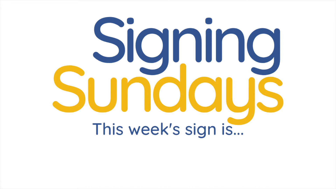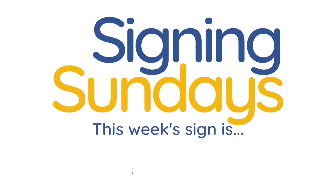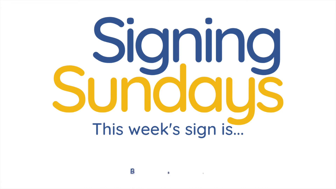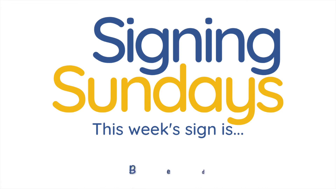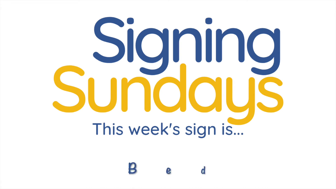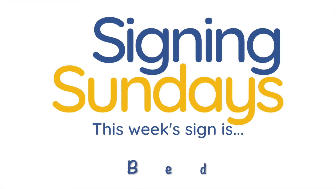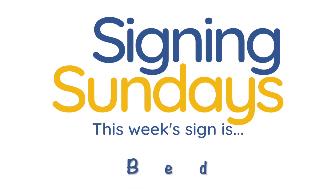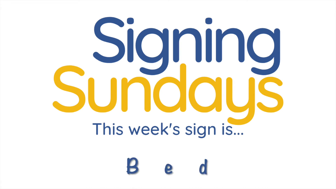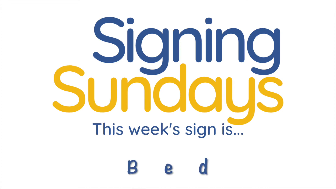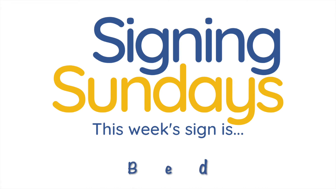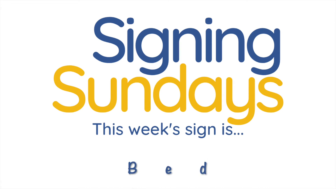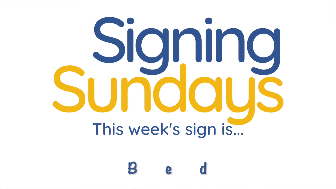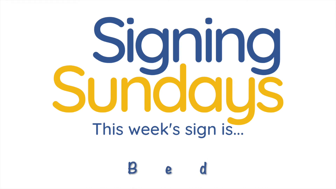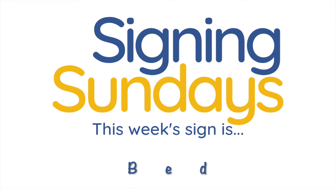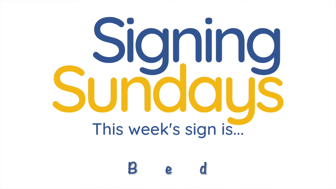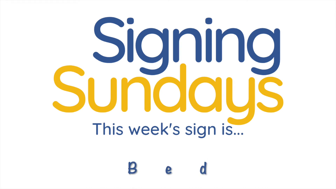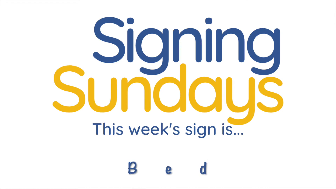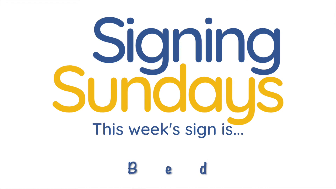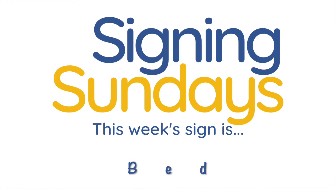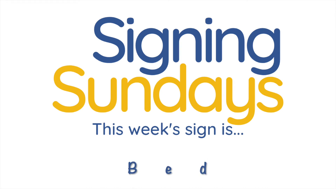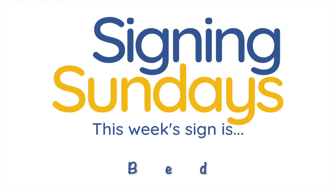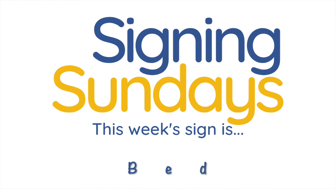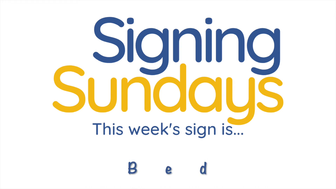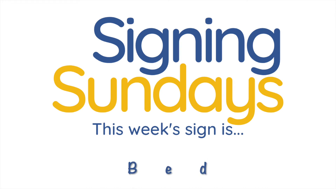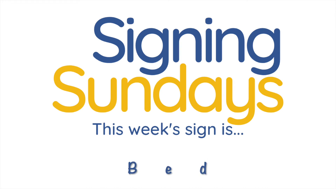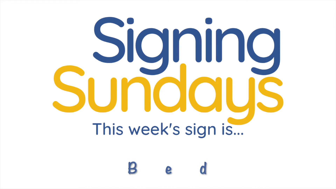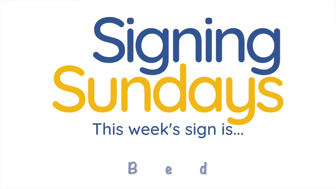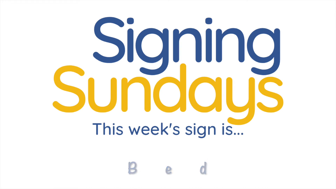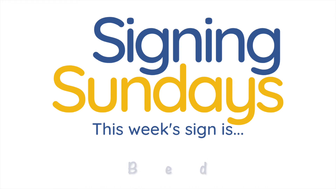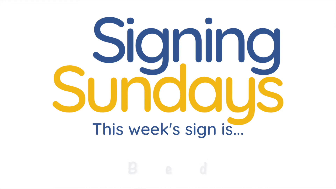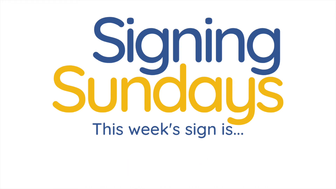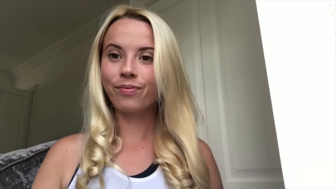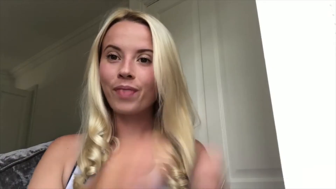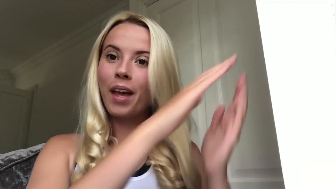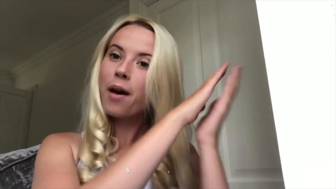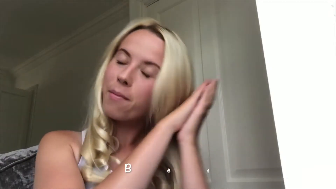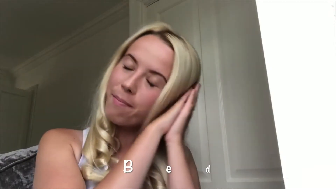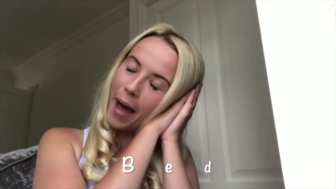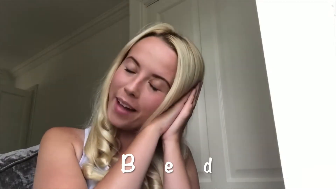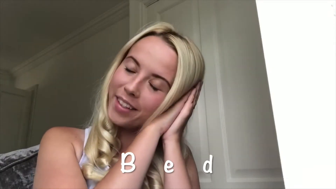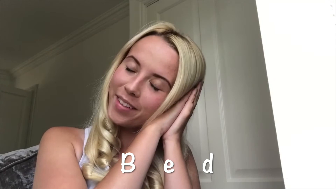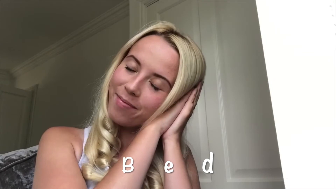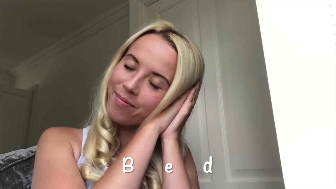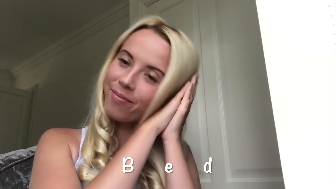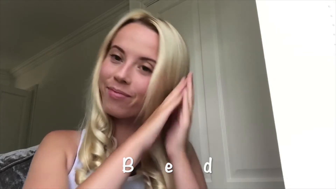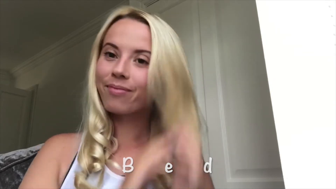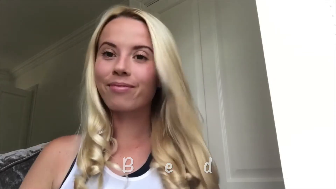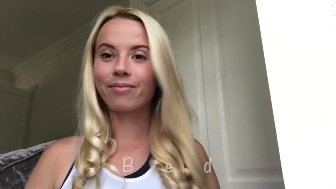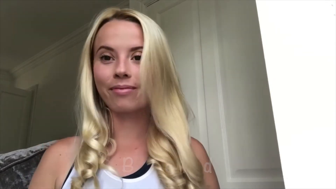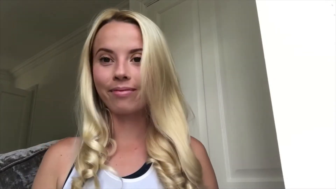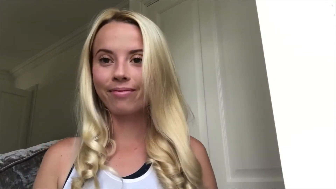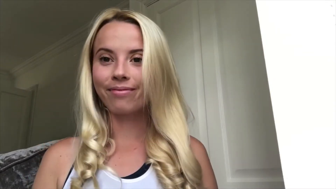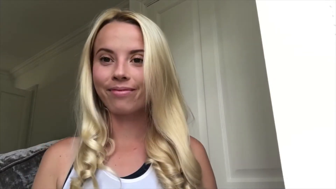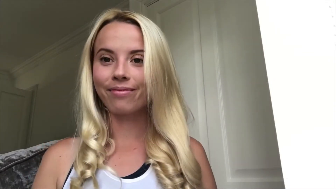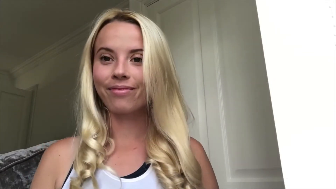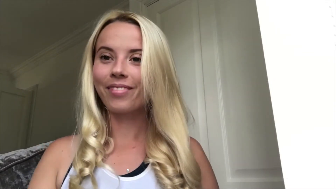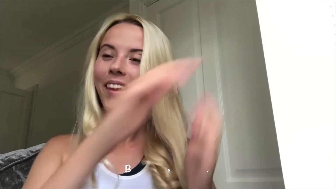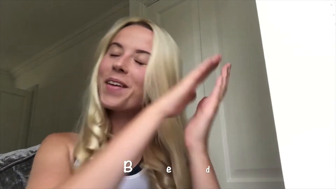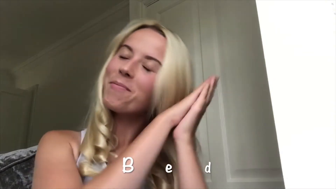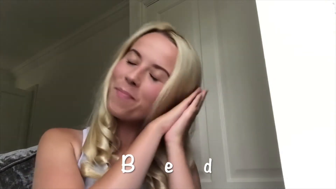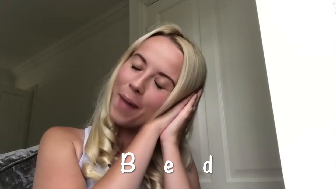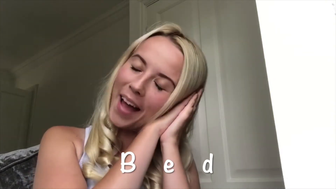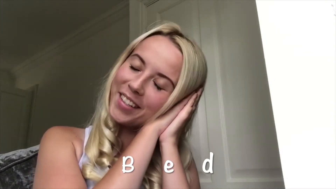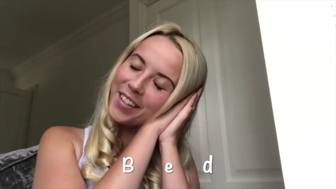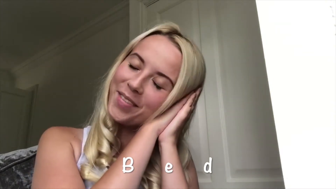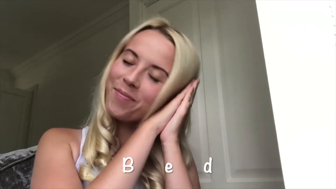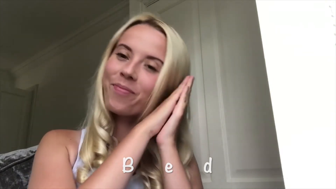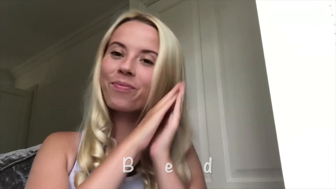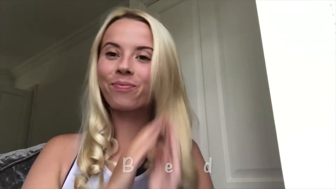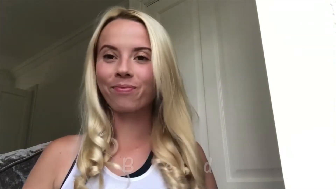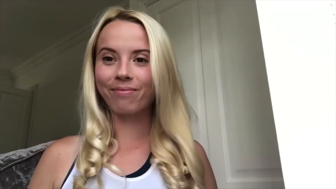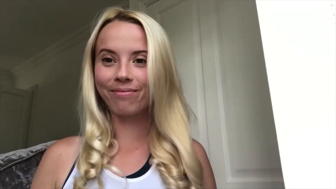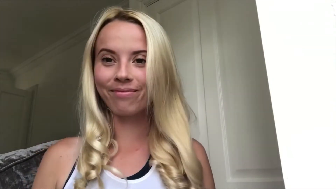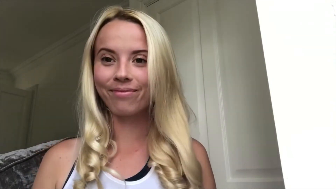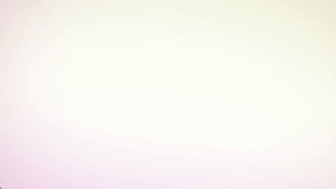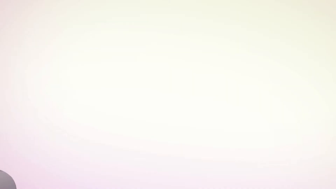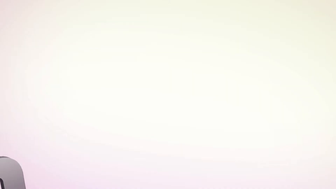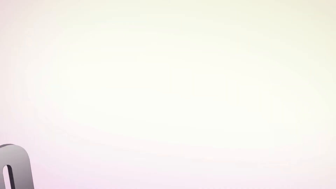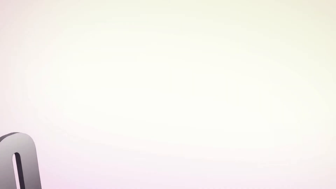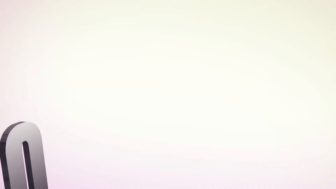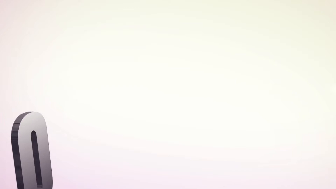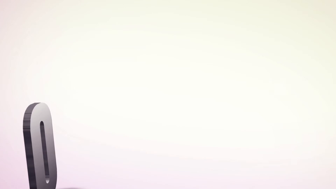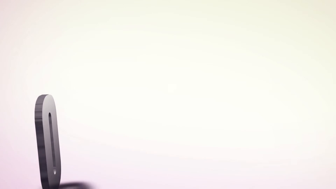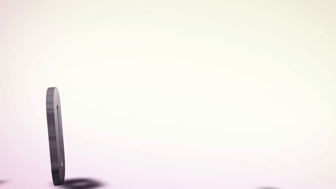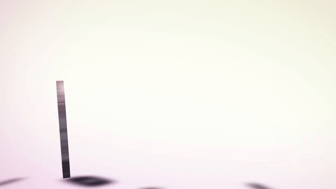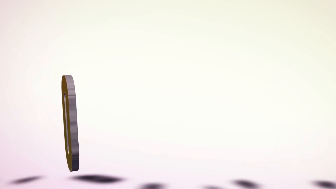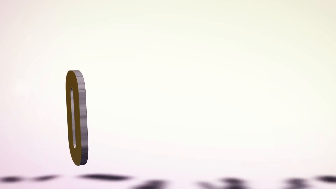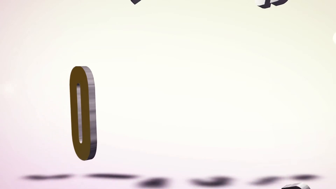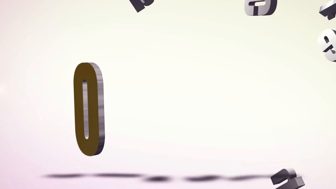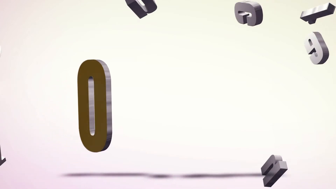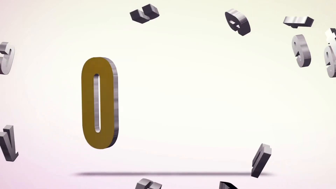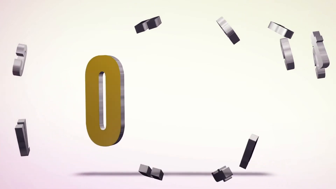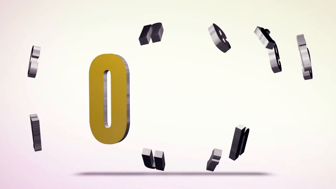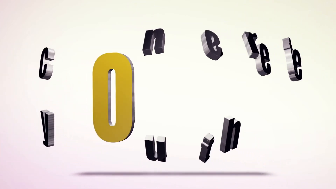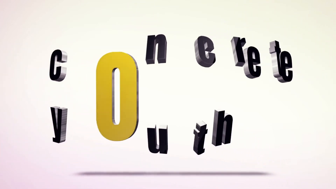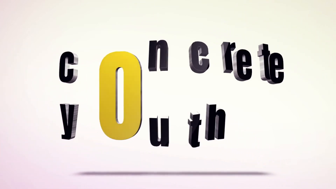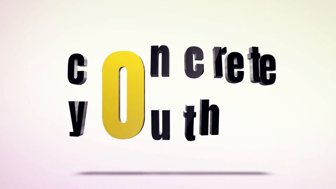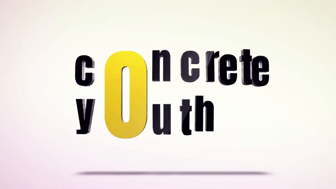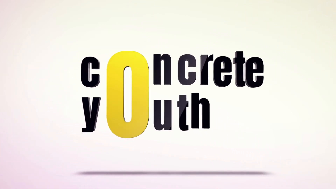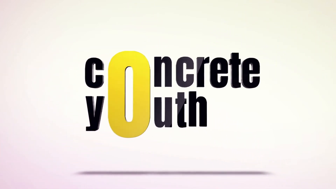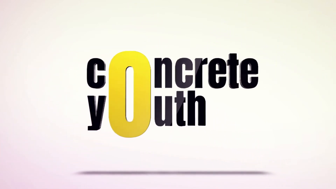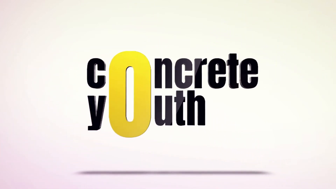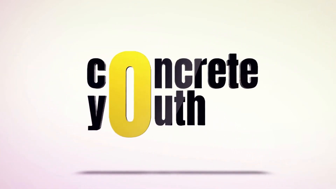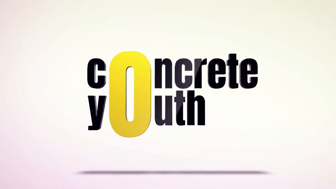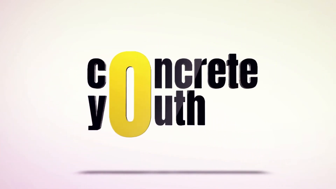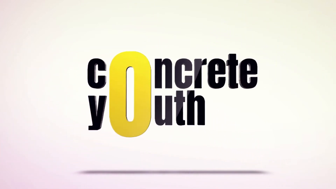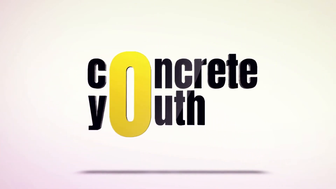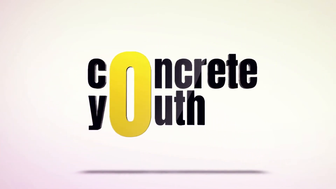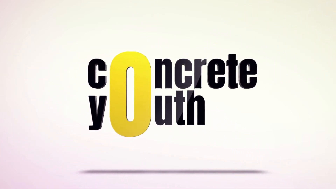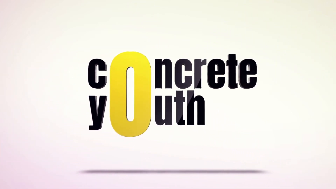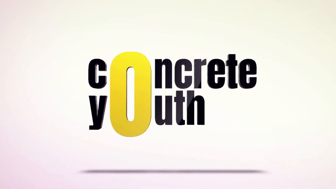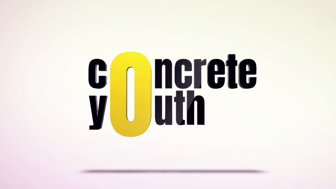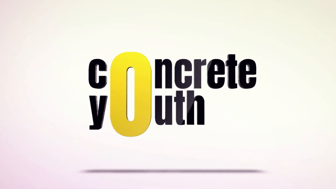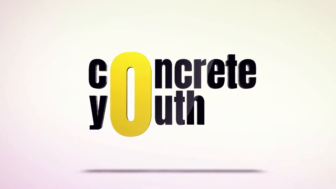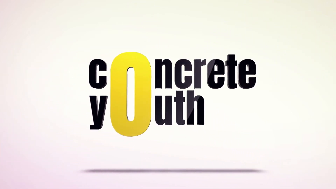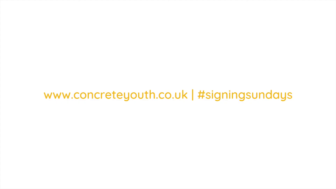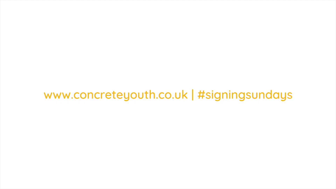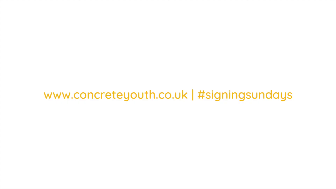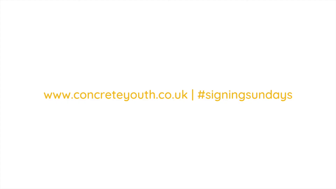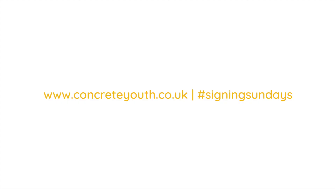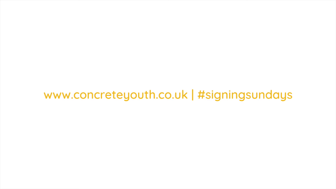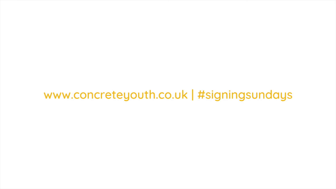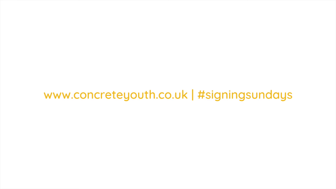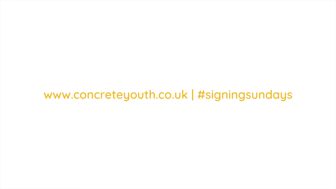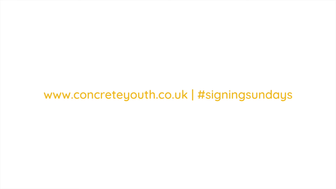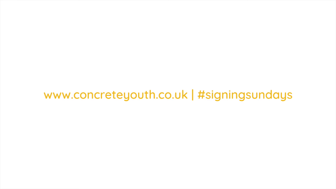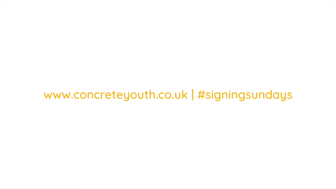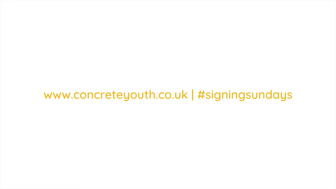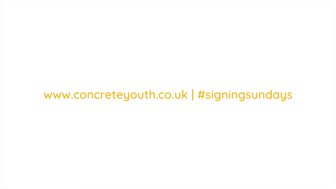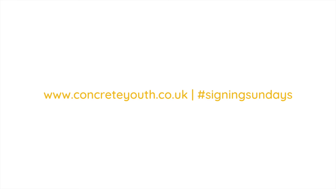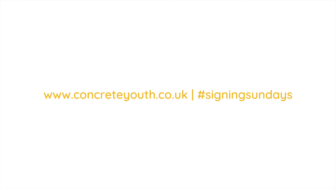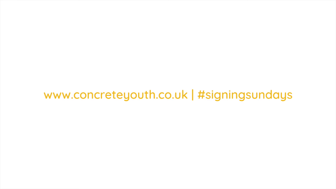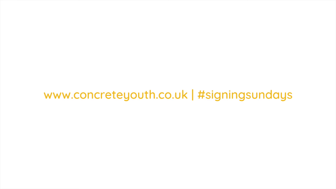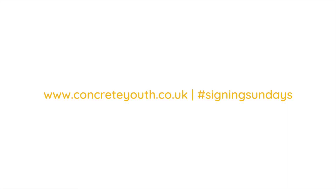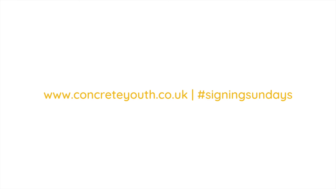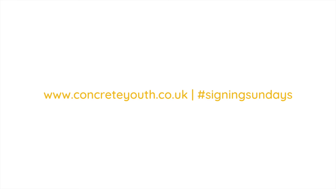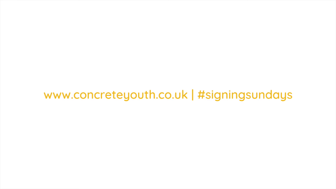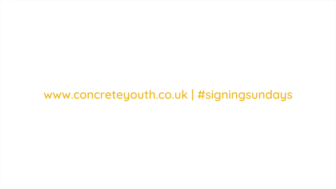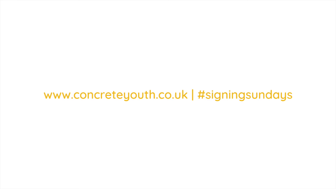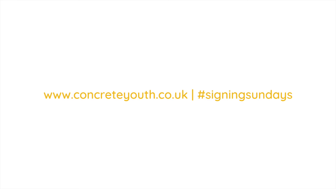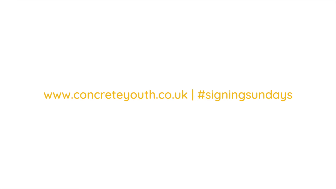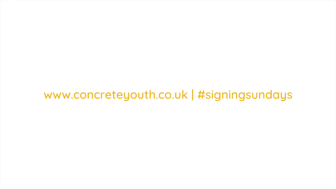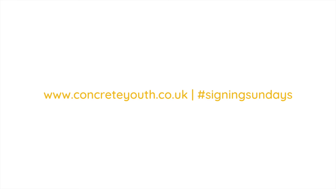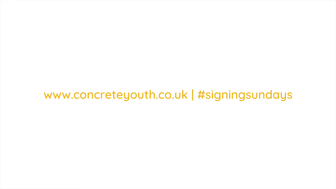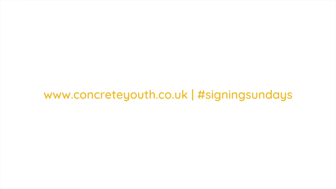Bed